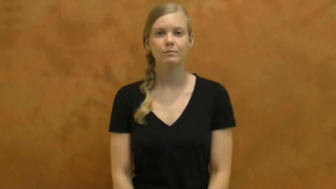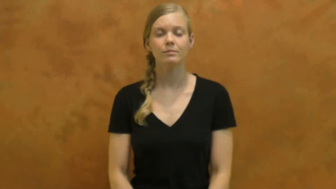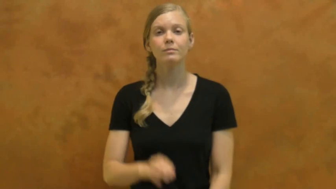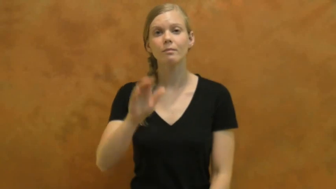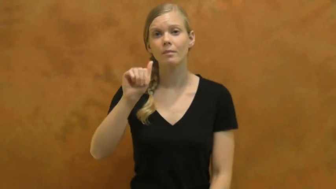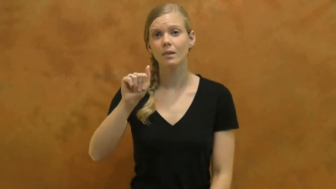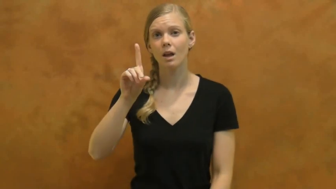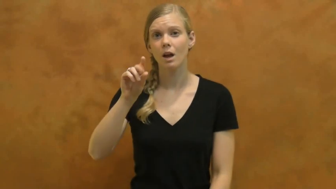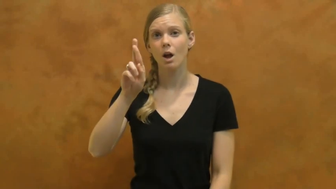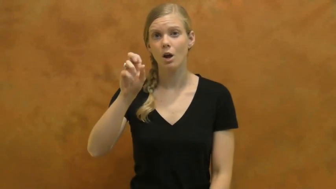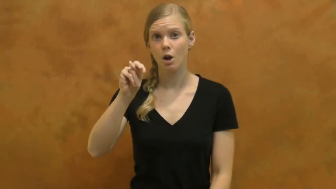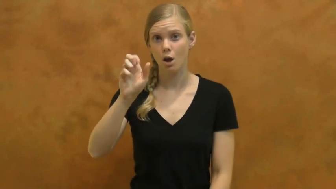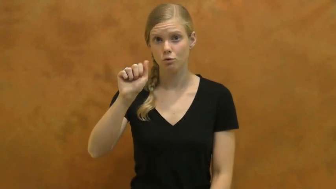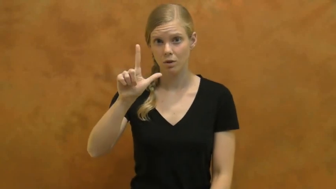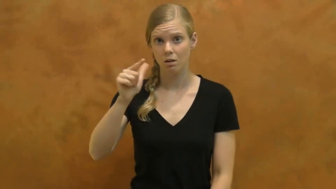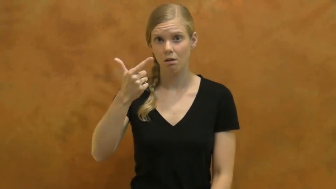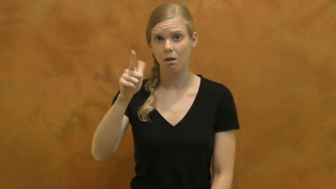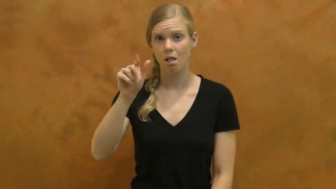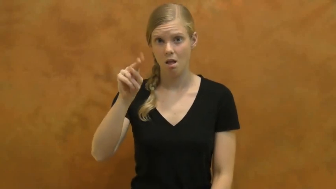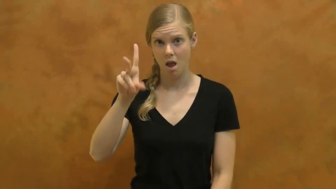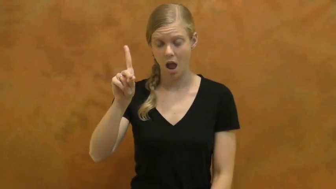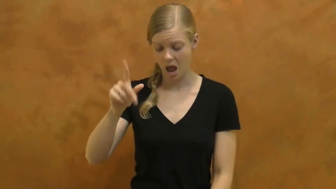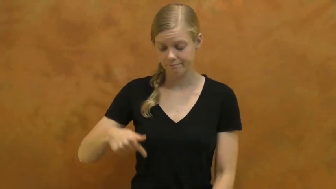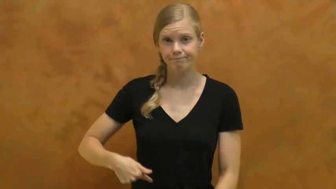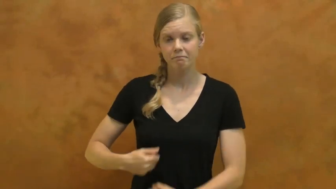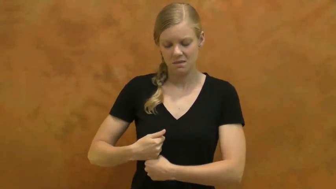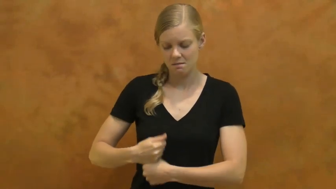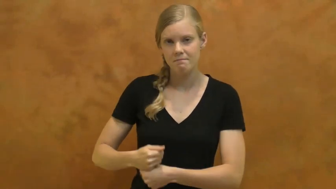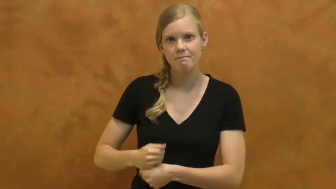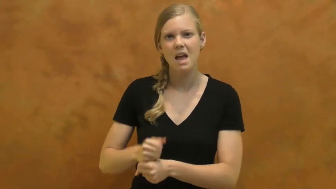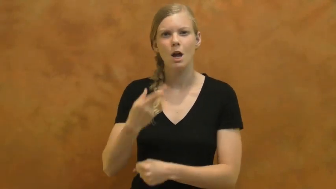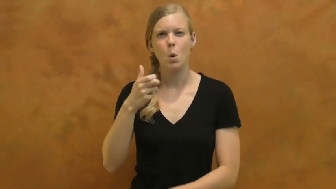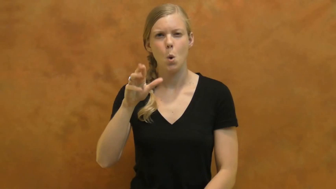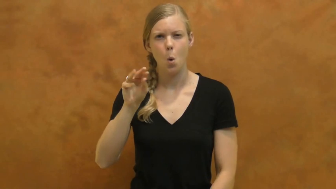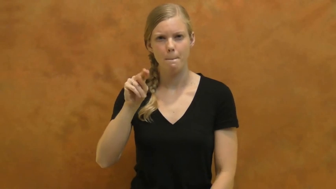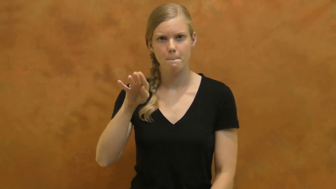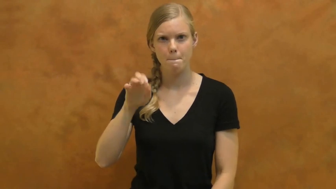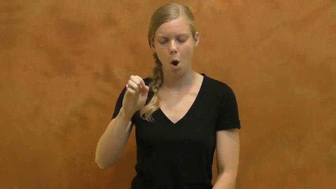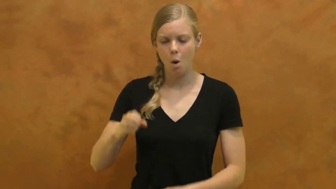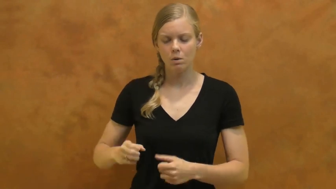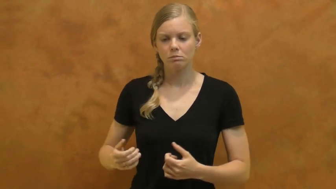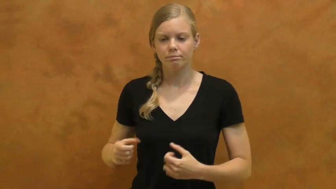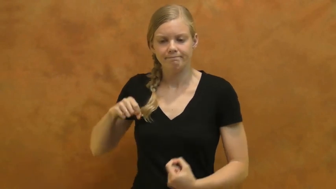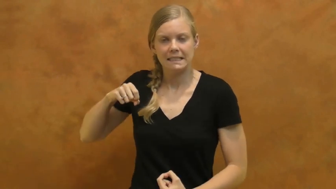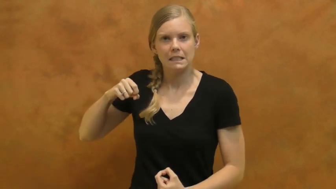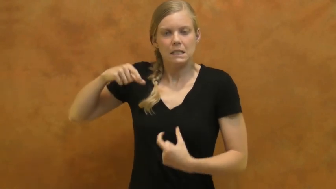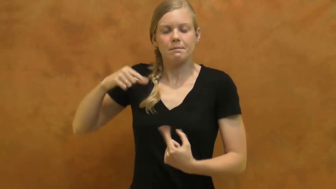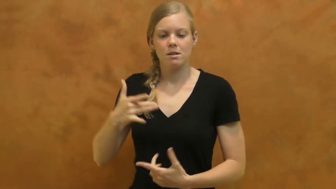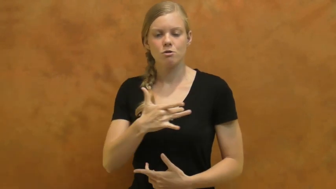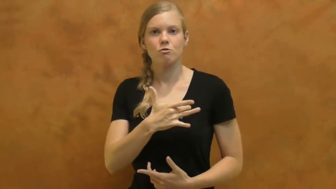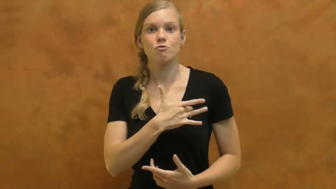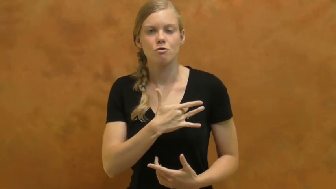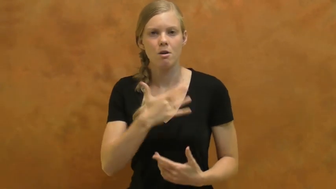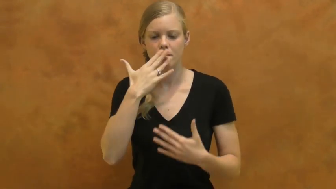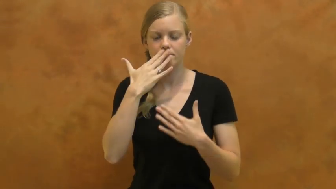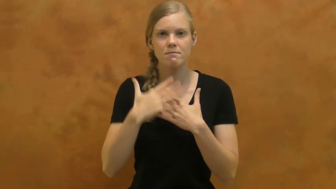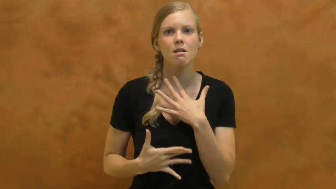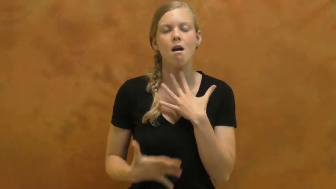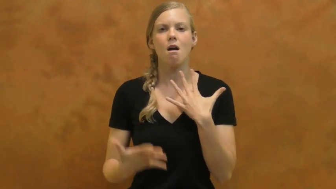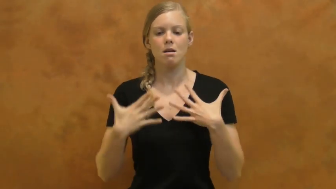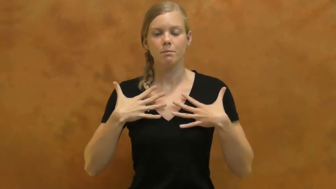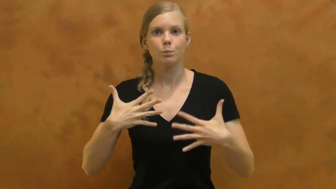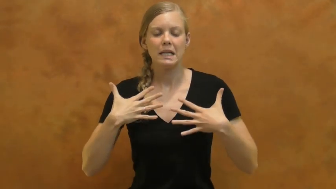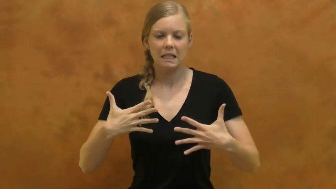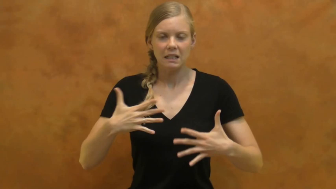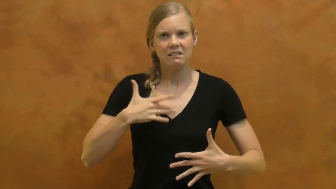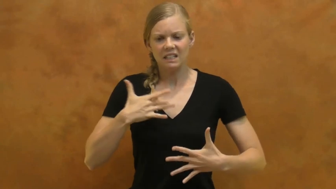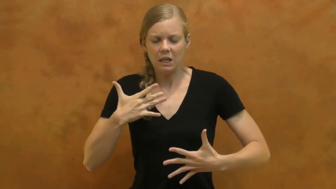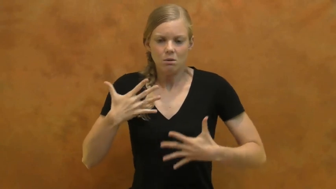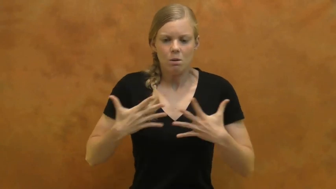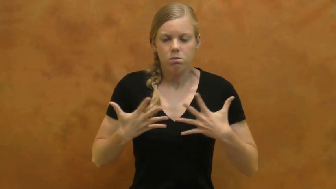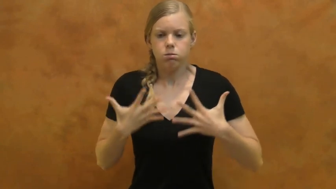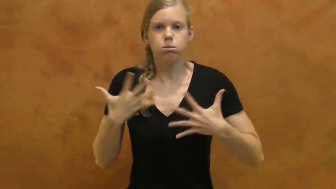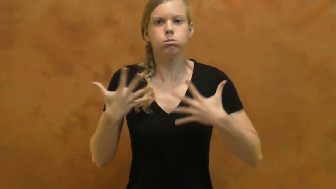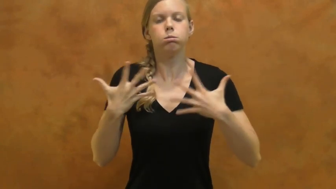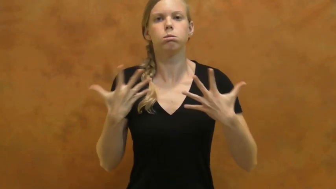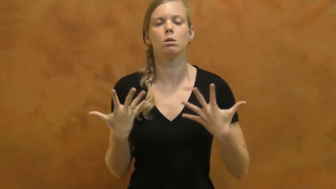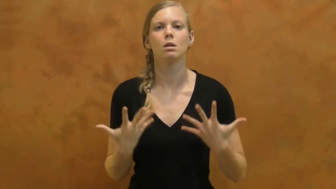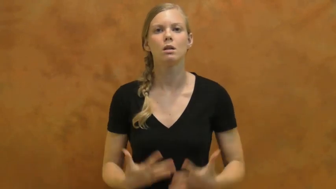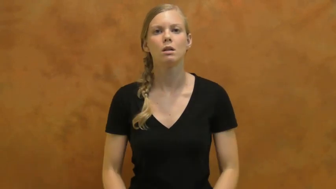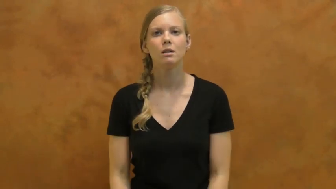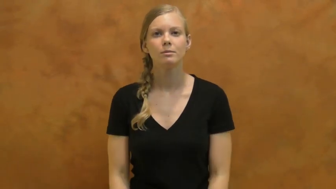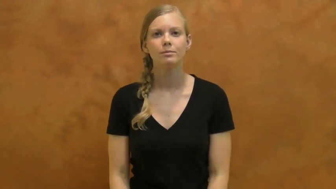adrenalin